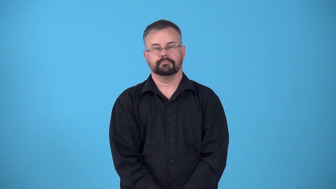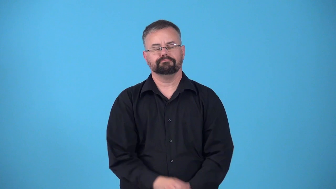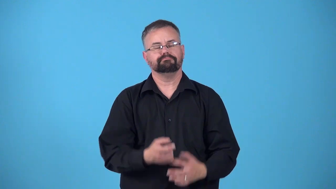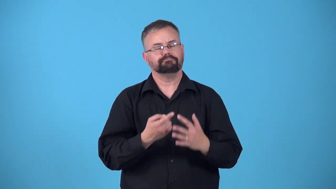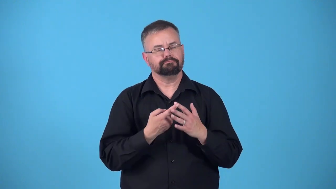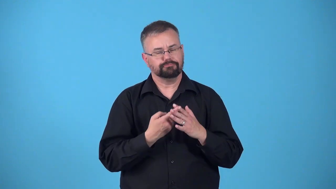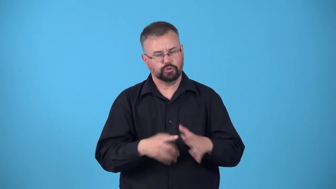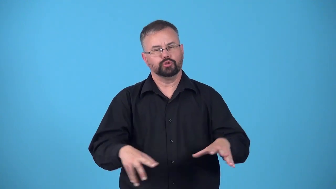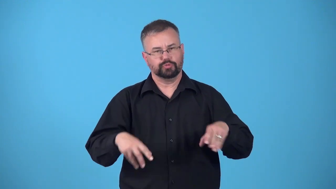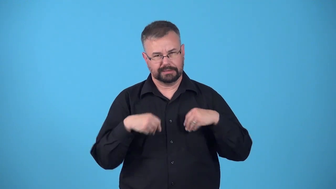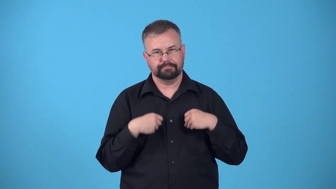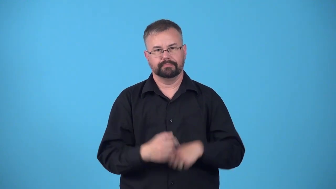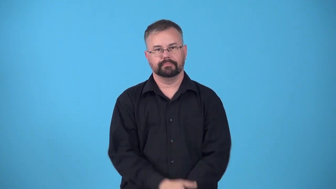warm up